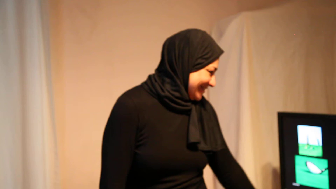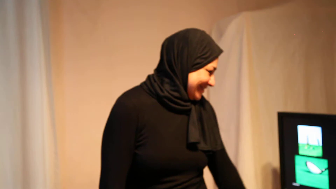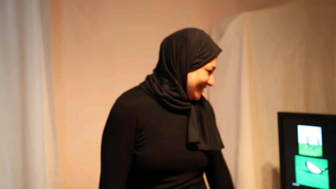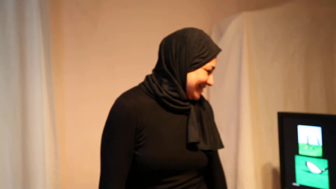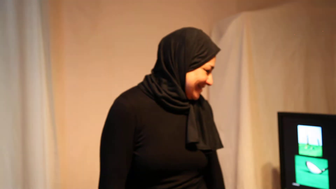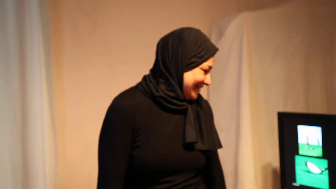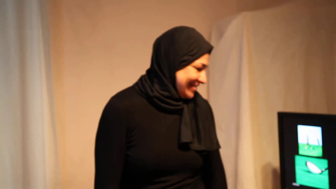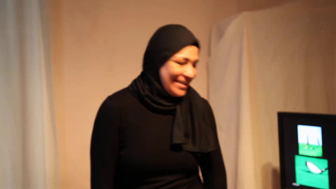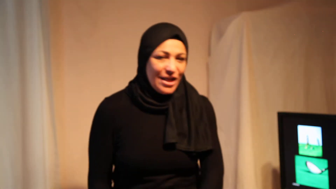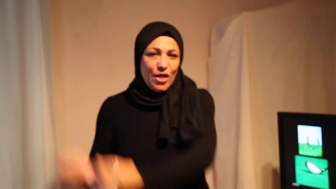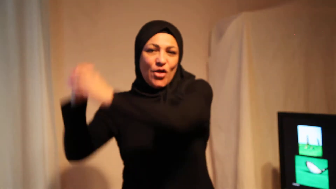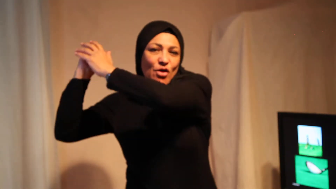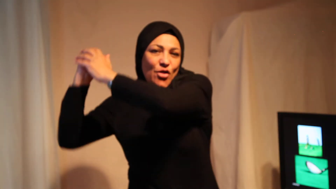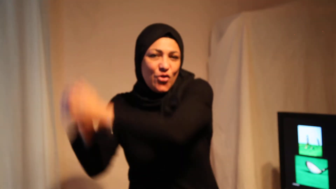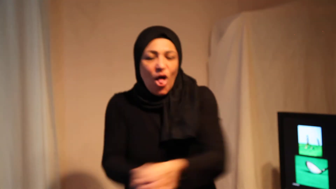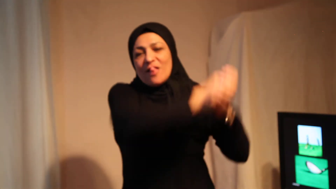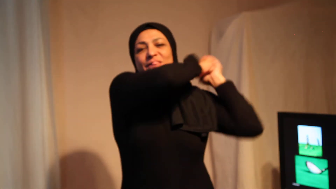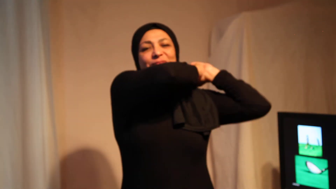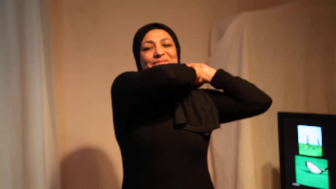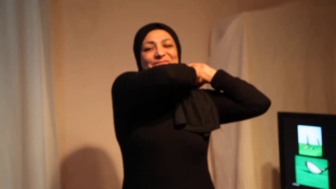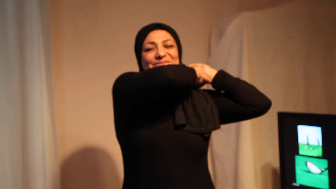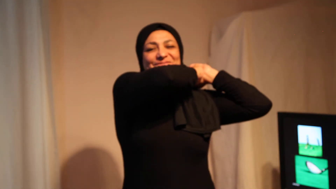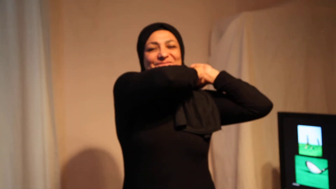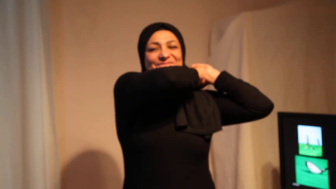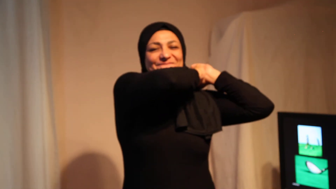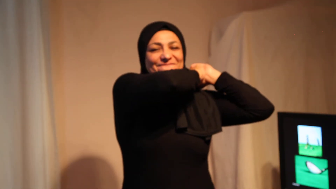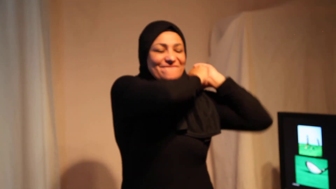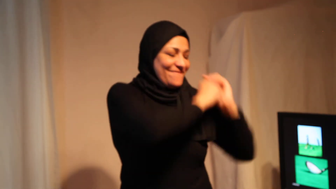golf